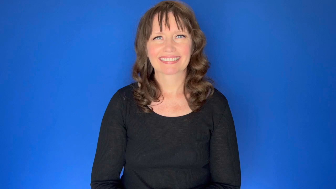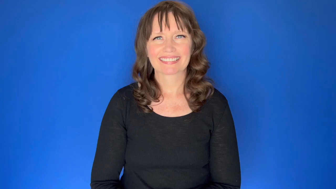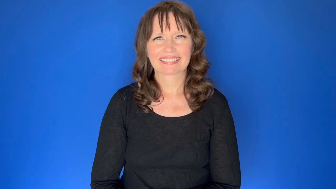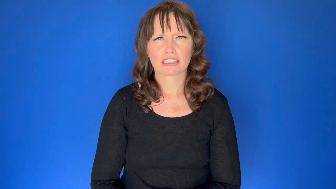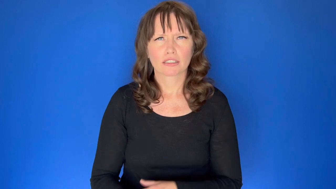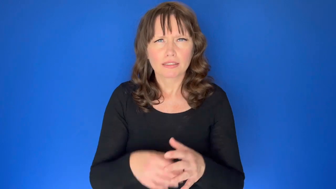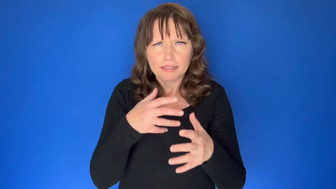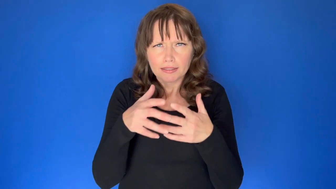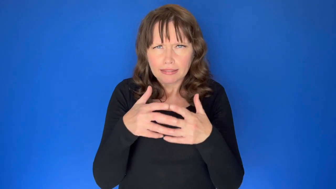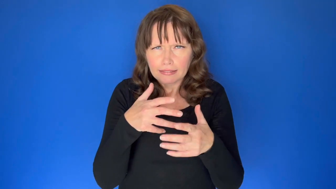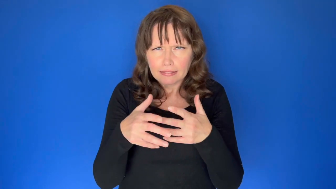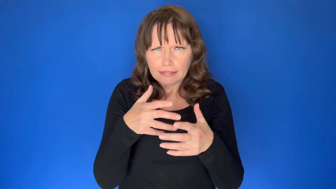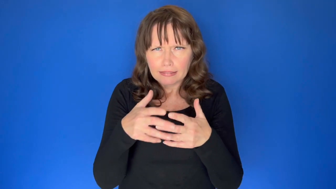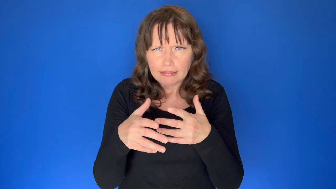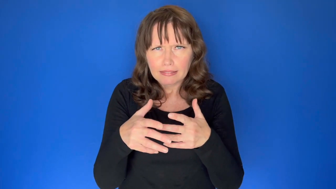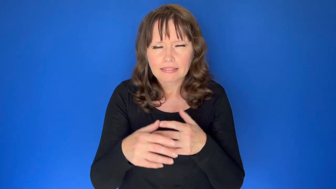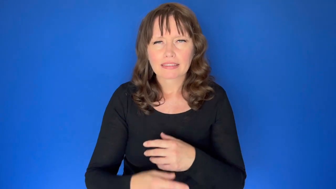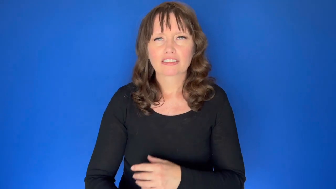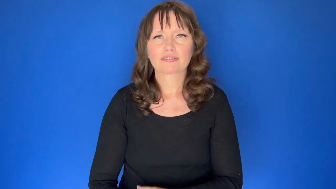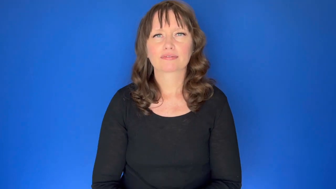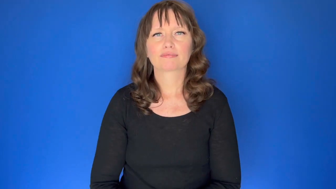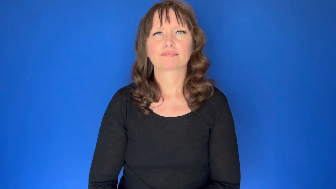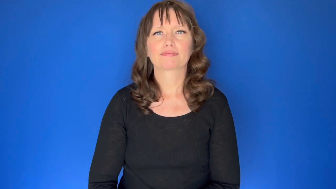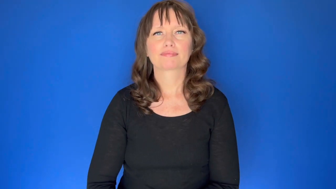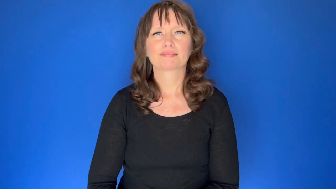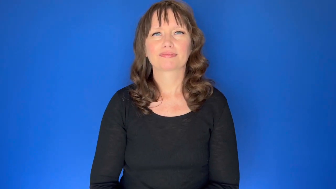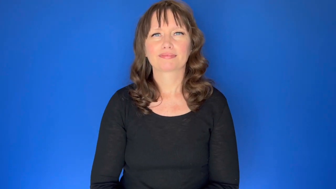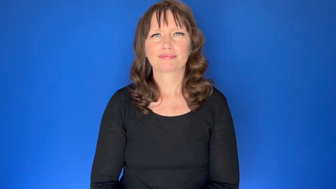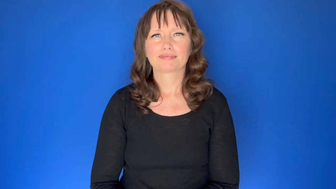dark grey